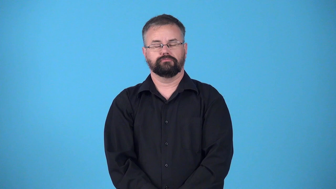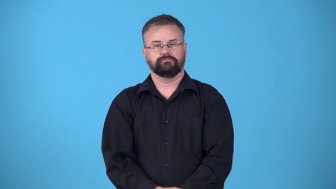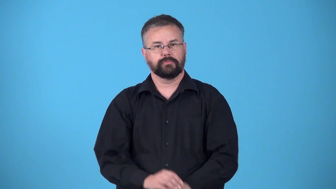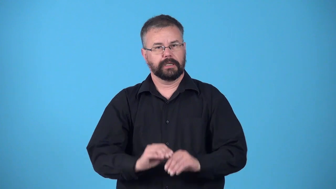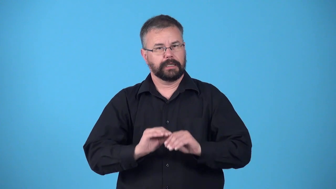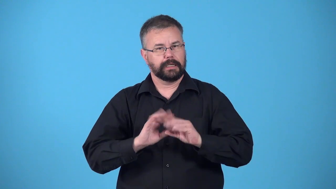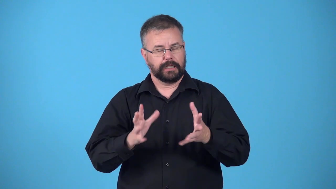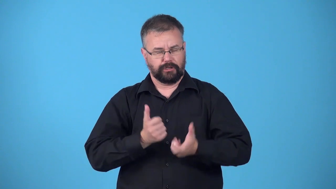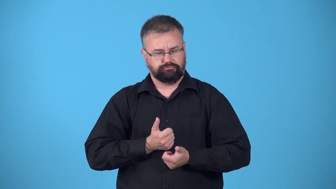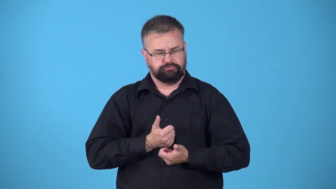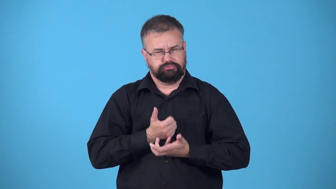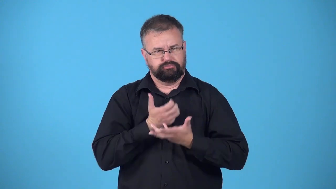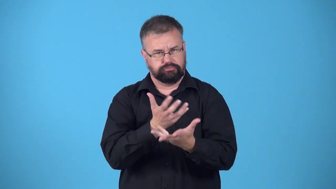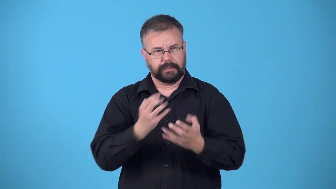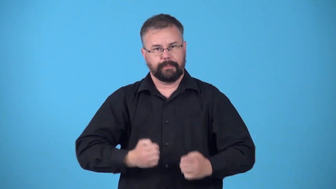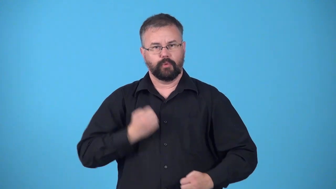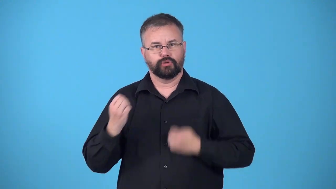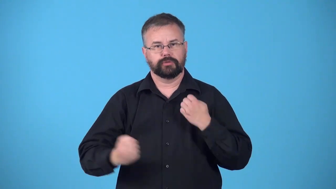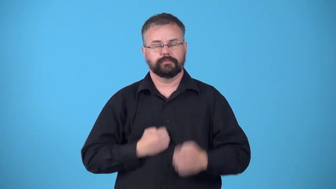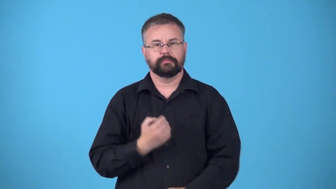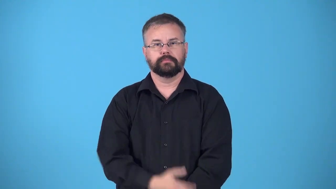come through